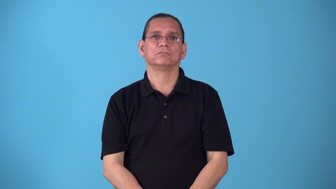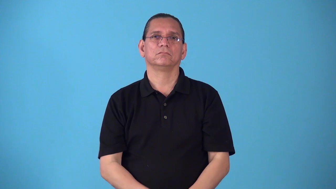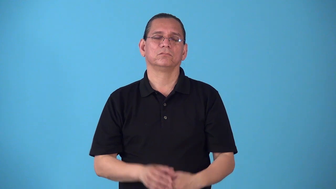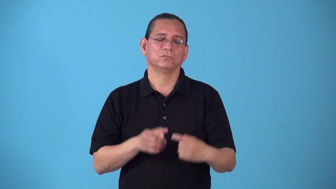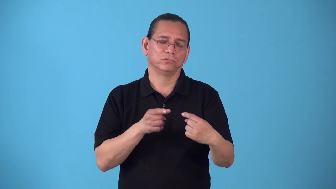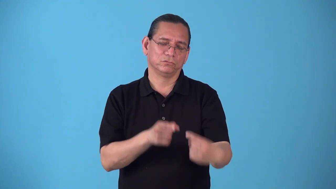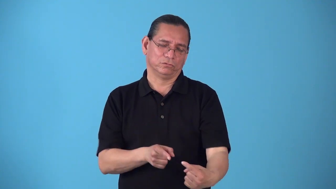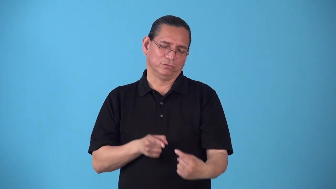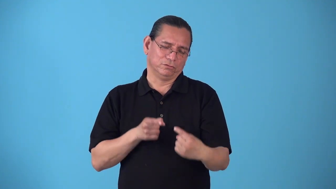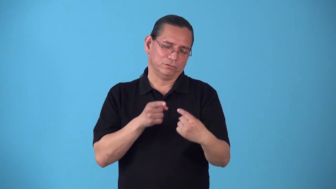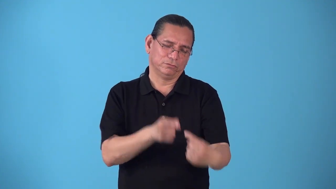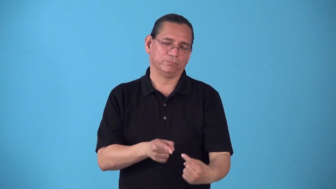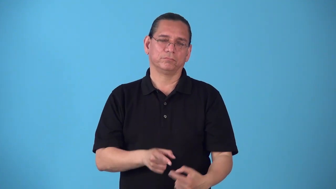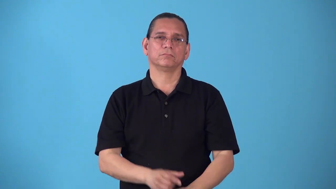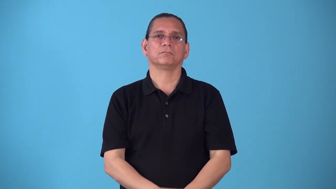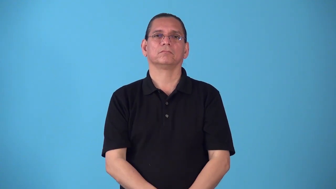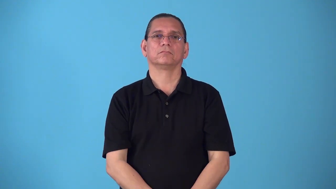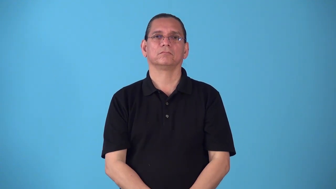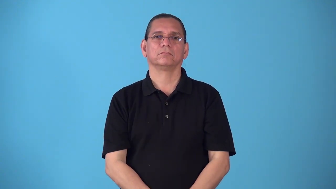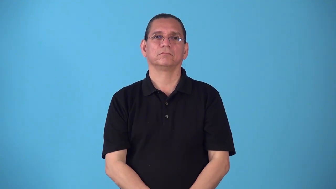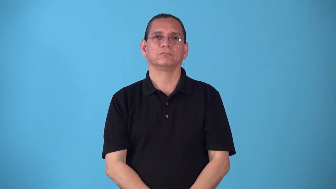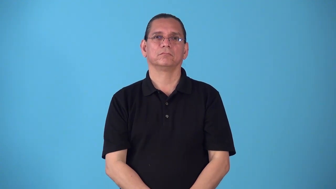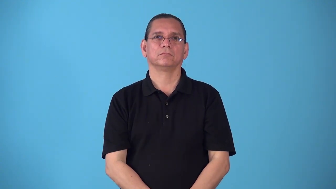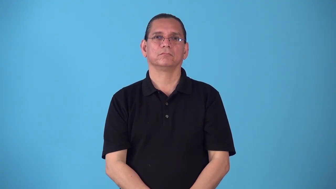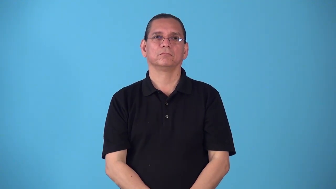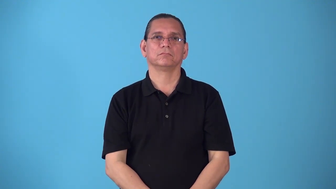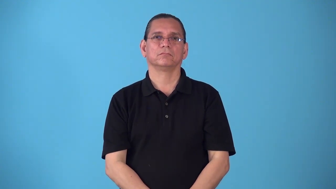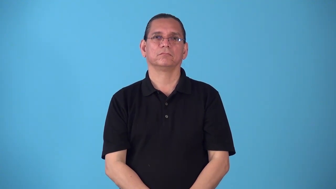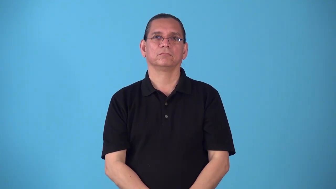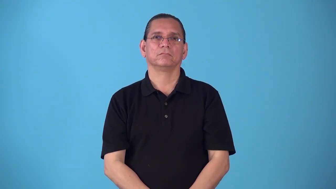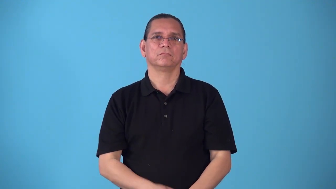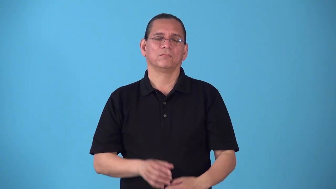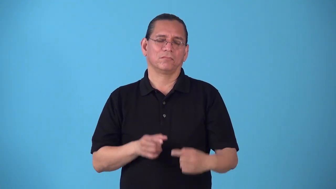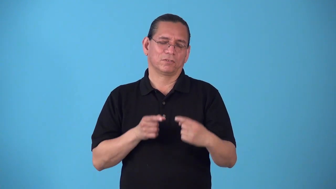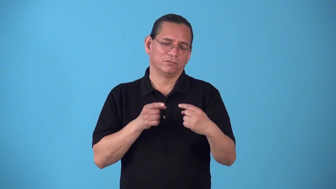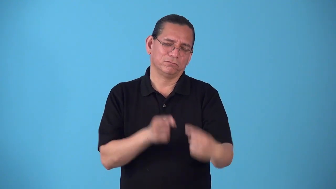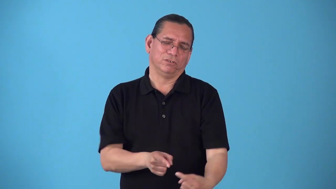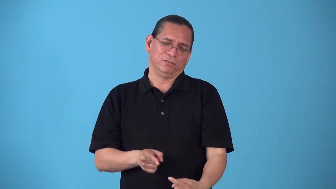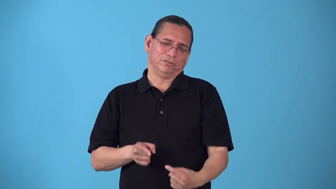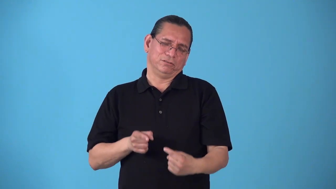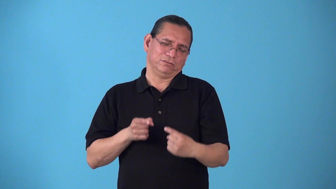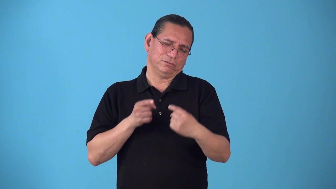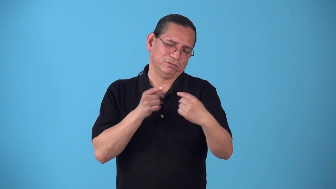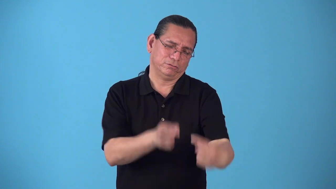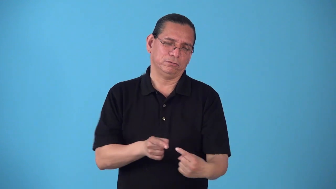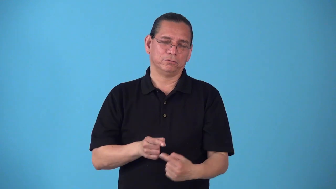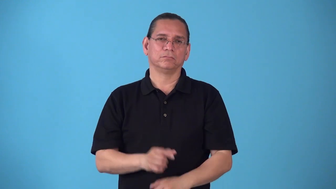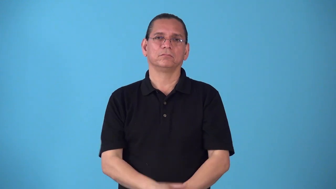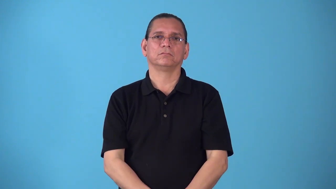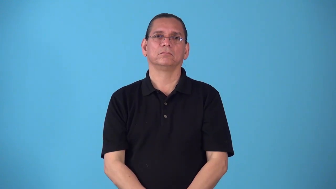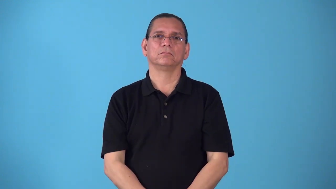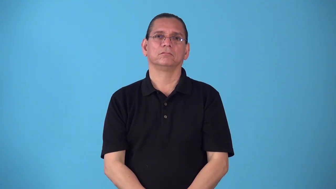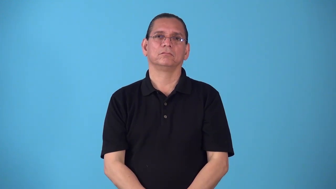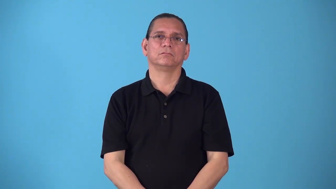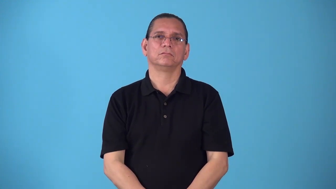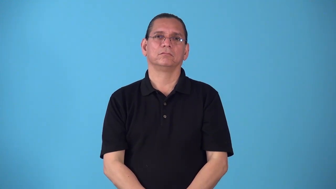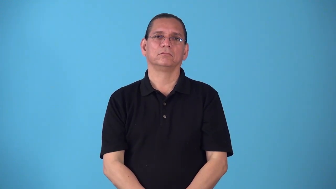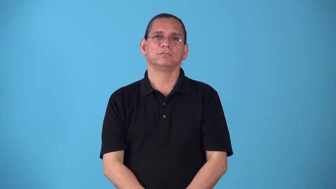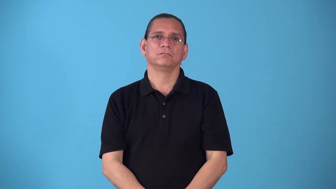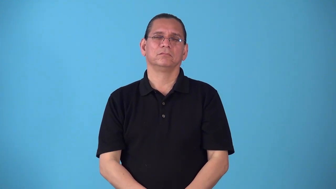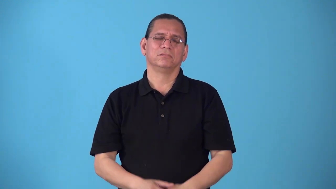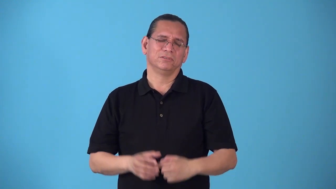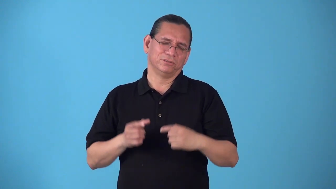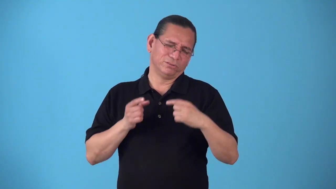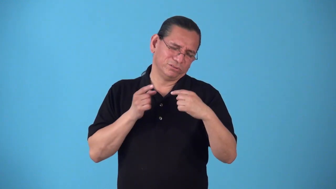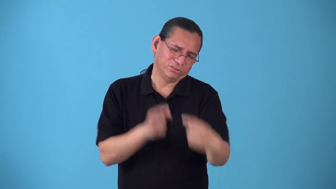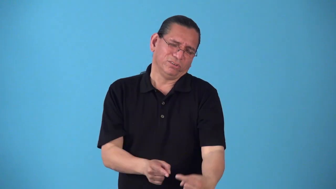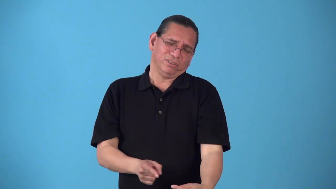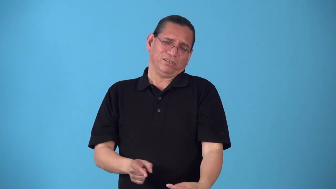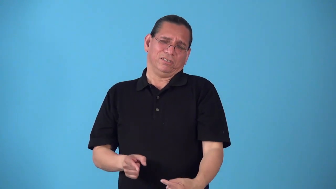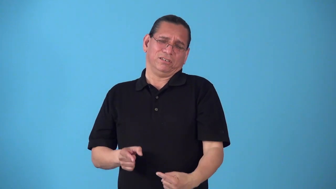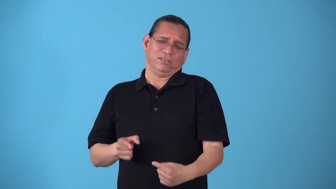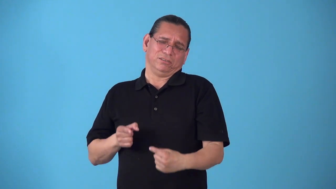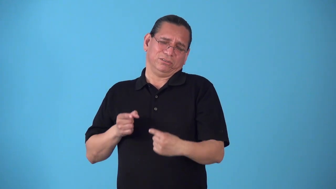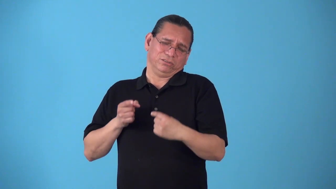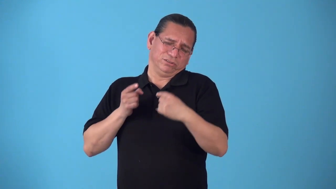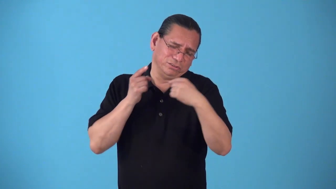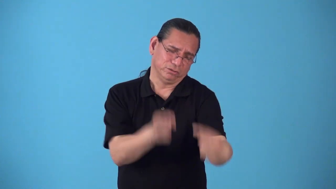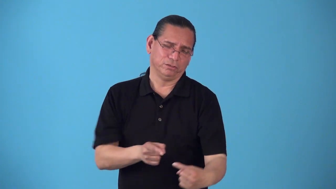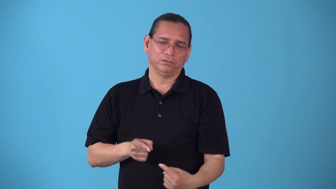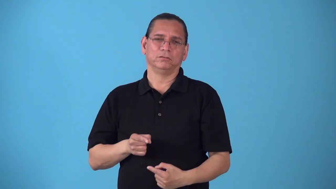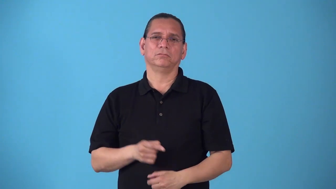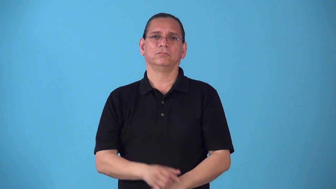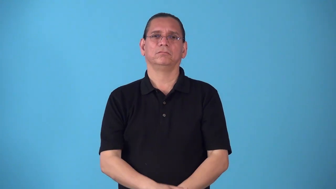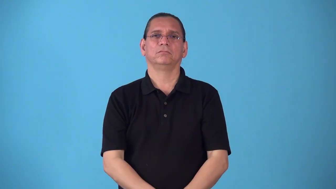rocky,rockier,rockiest